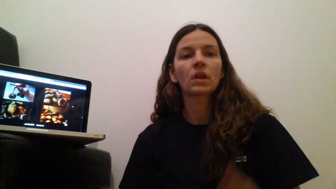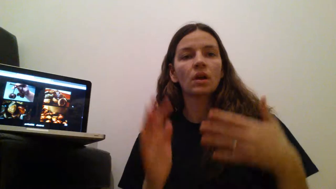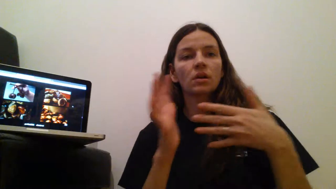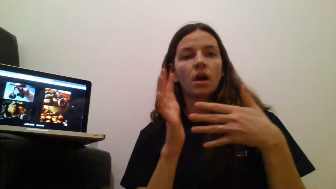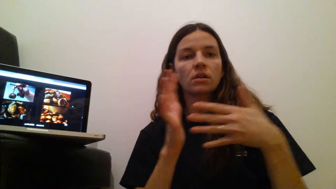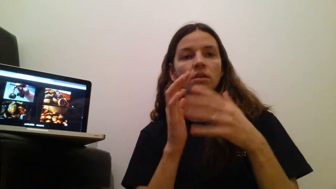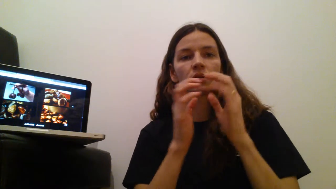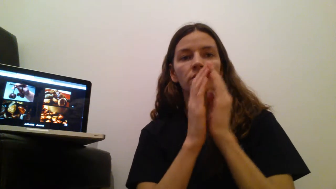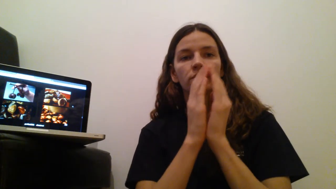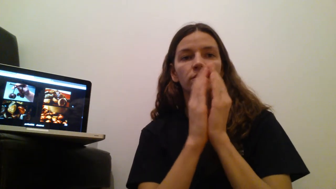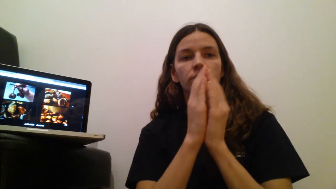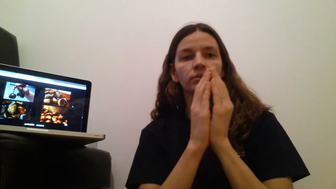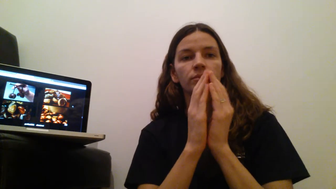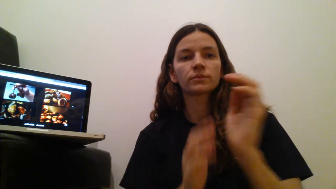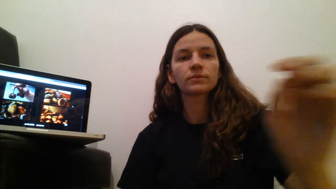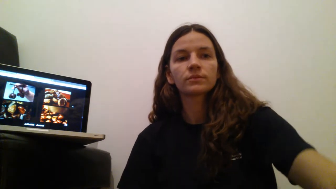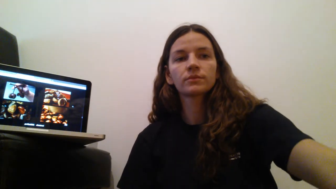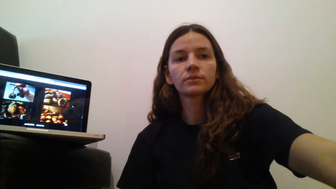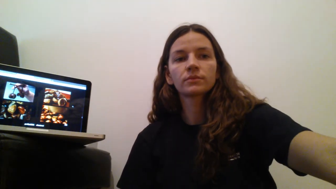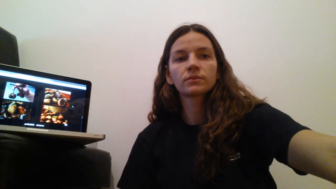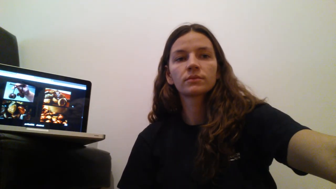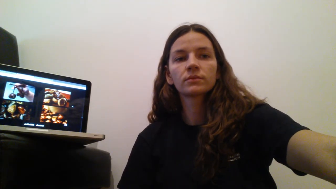chestnut